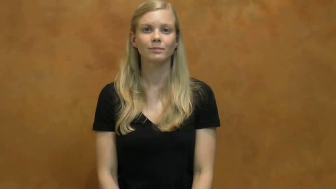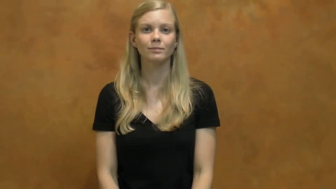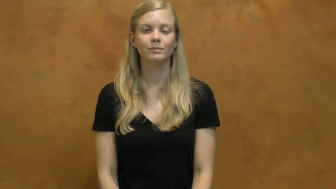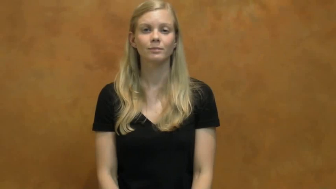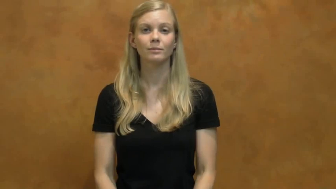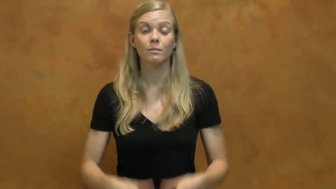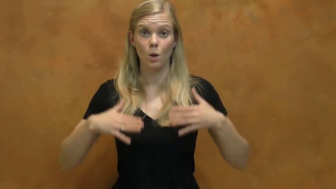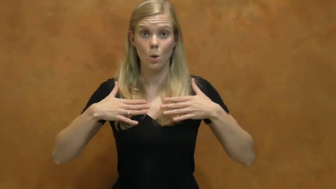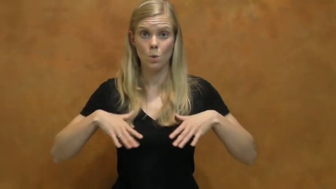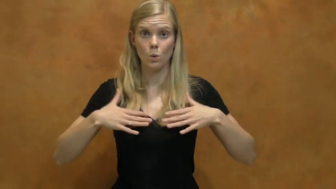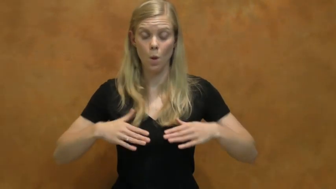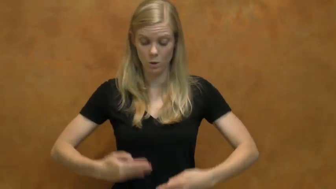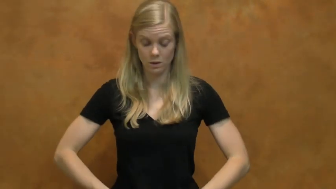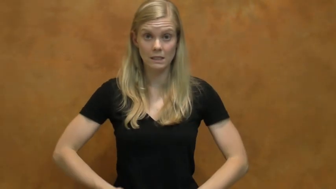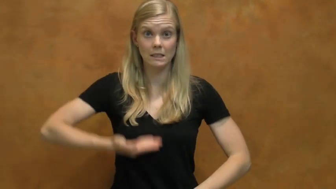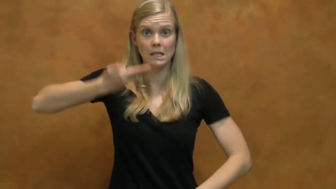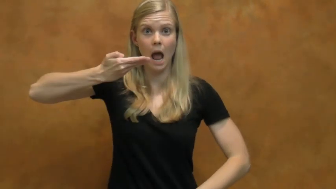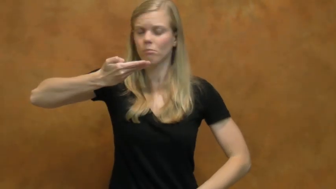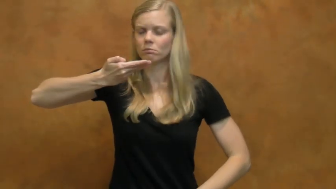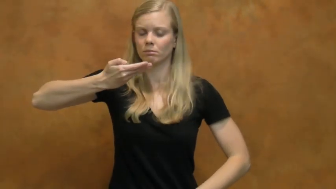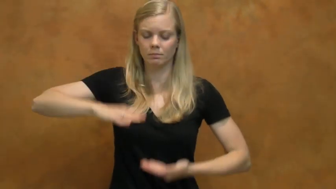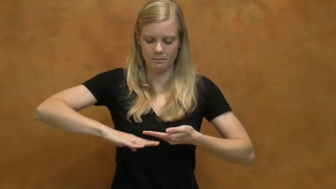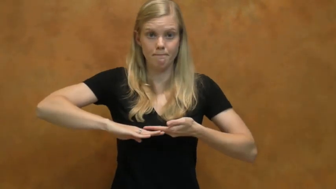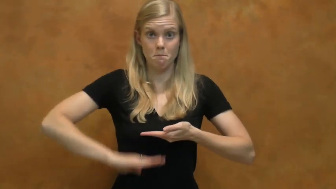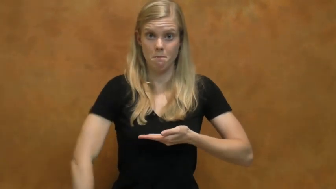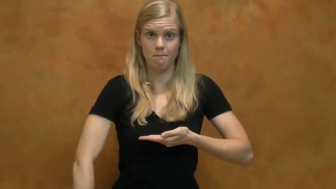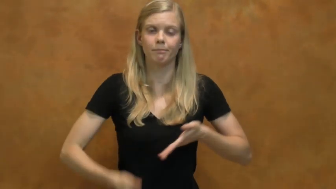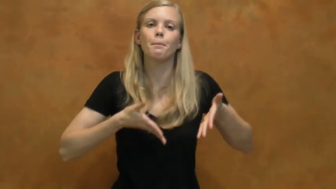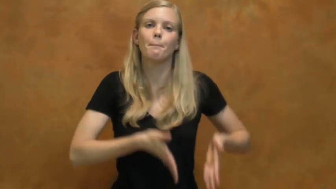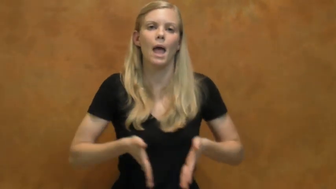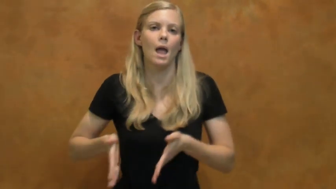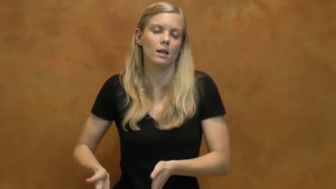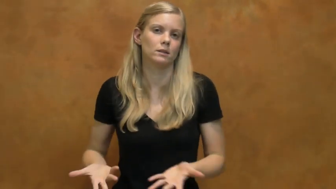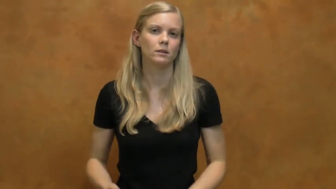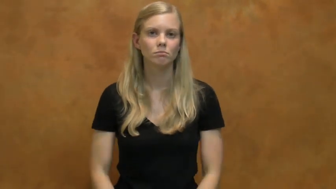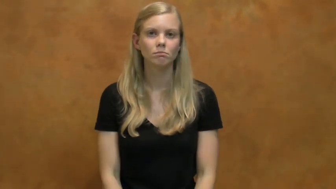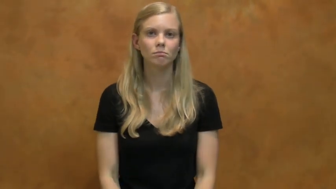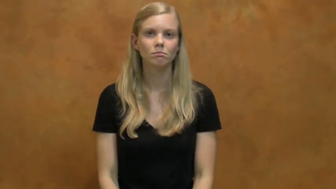pants